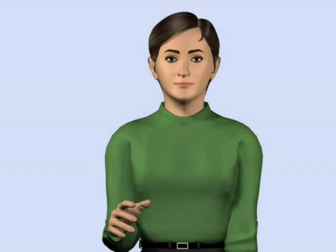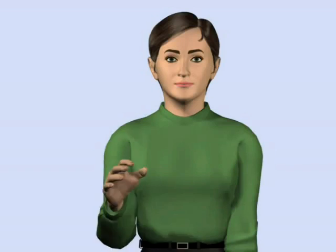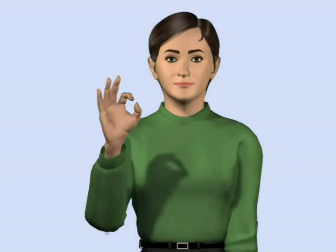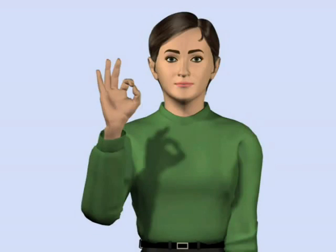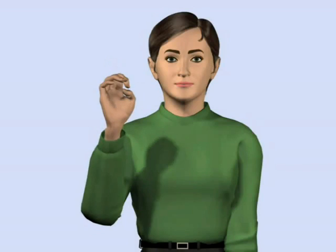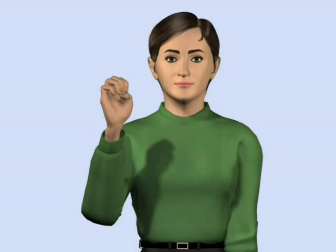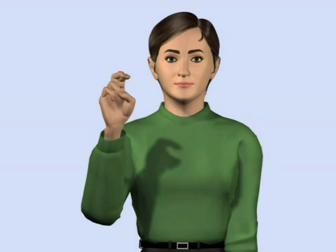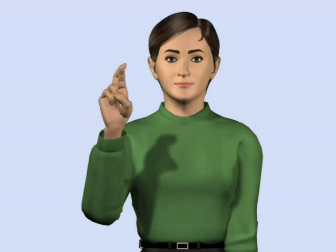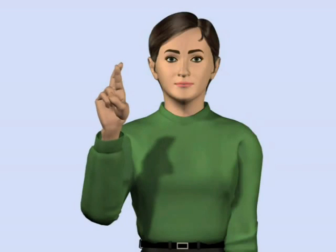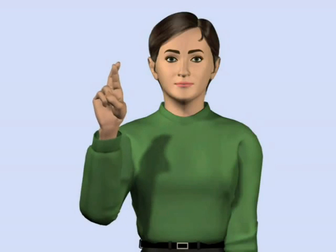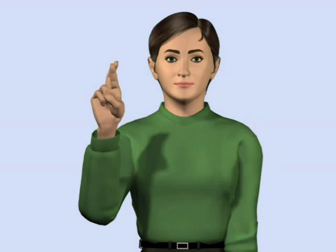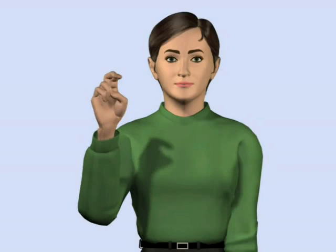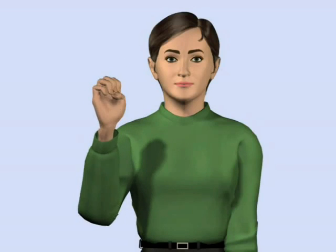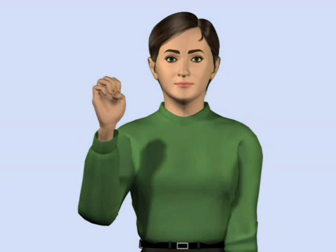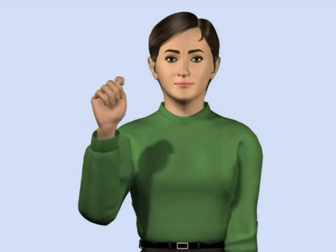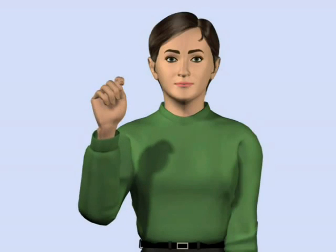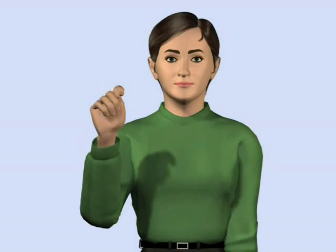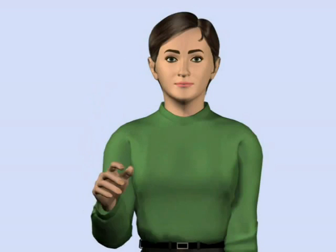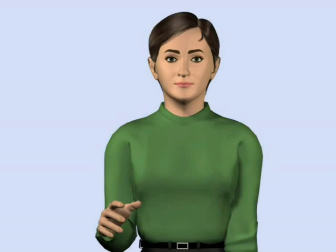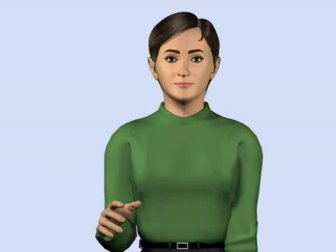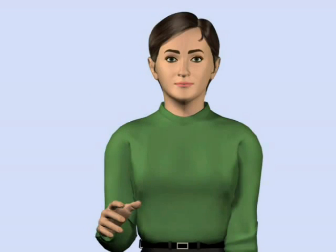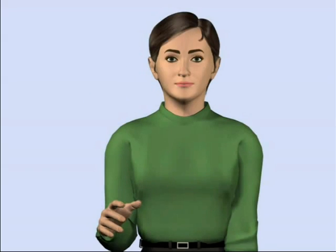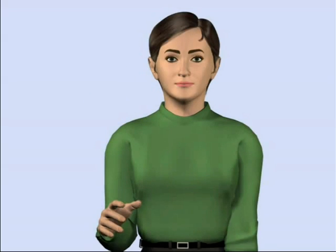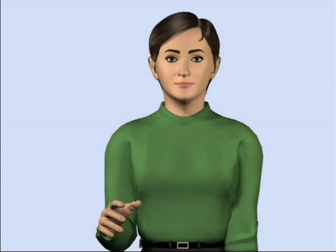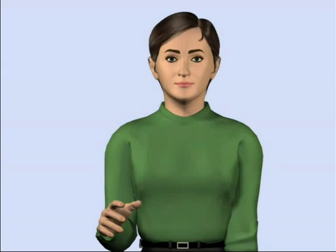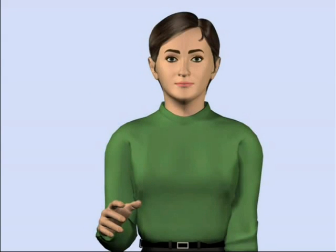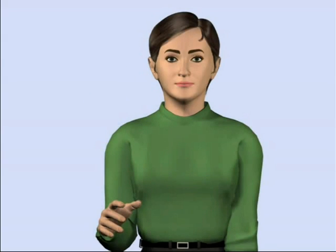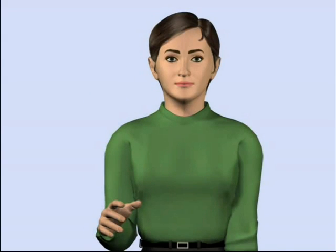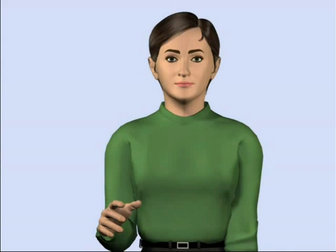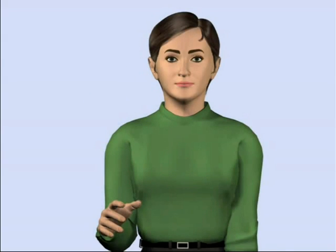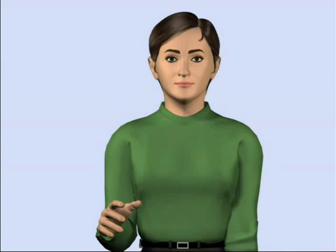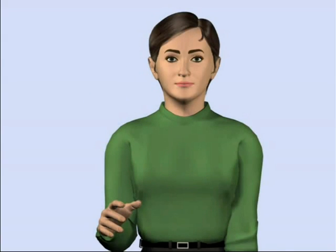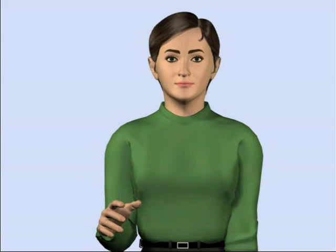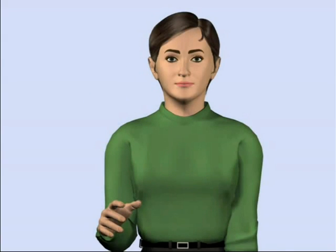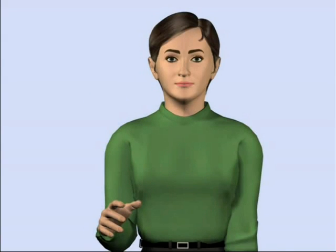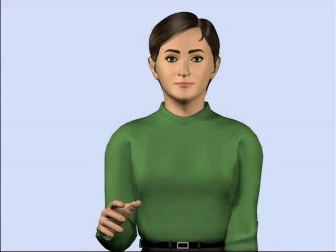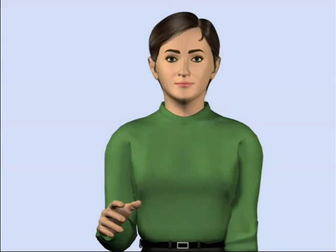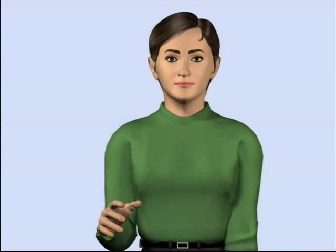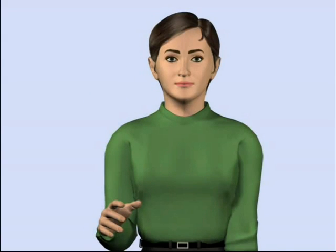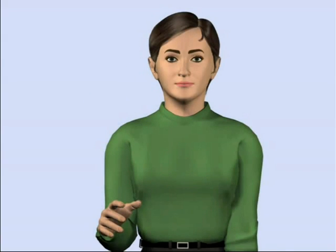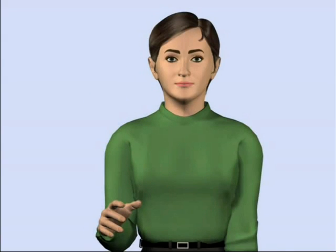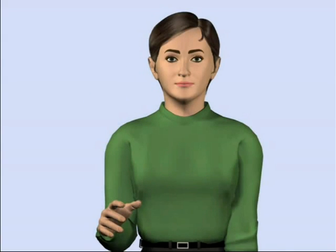ferret